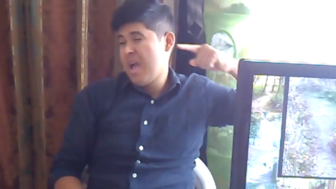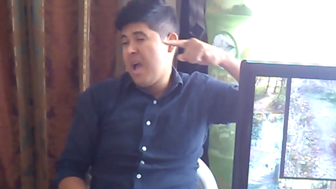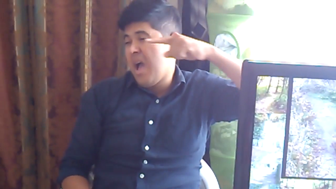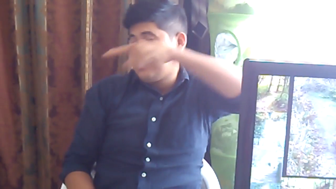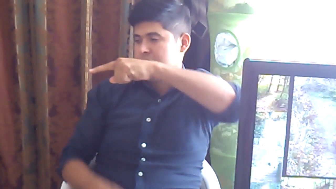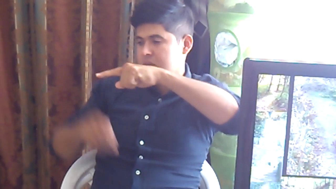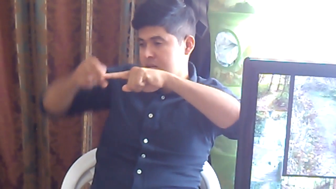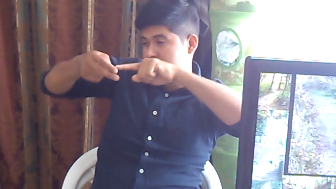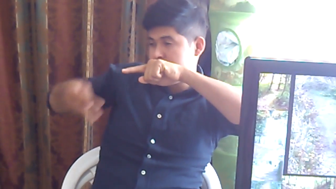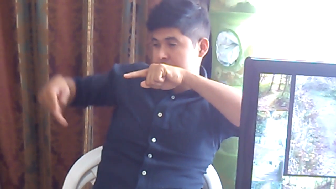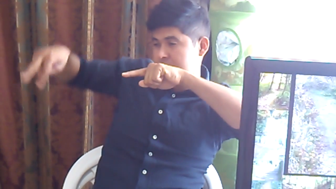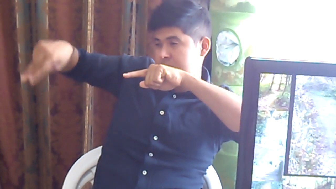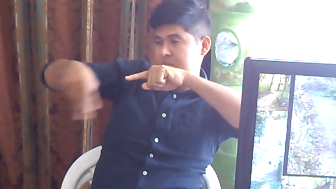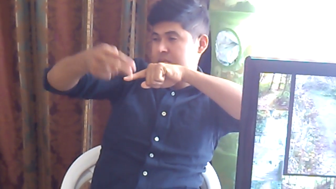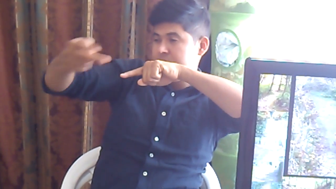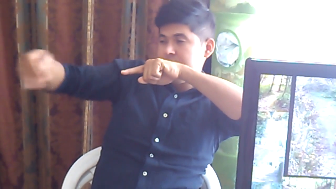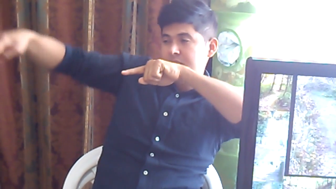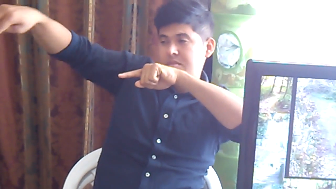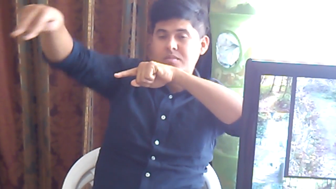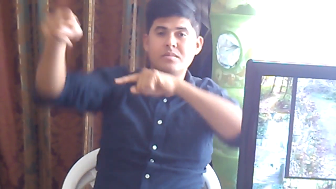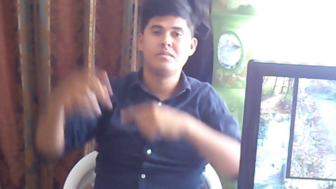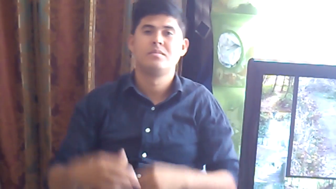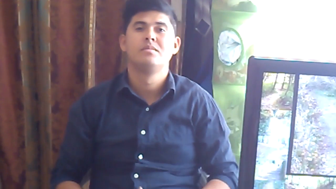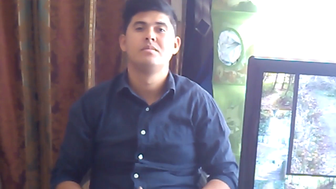path